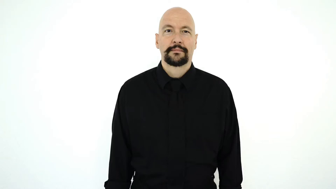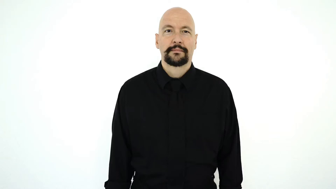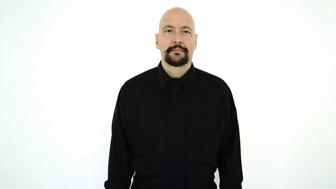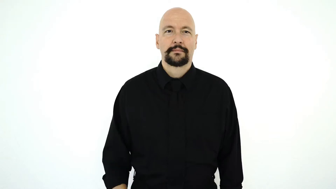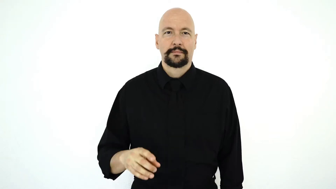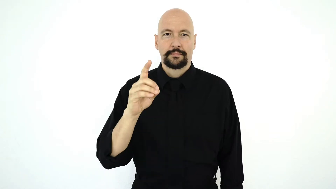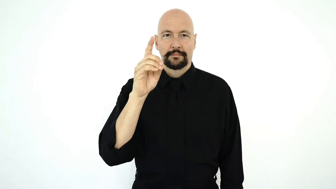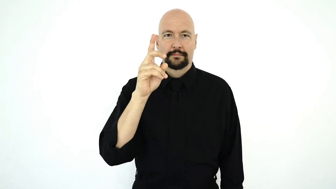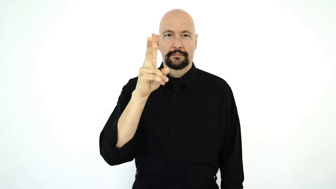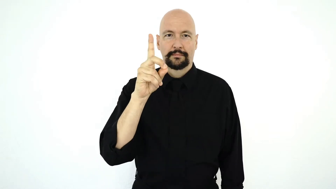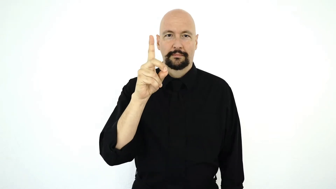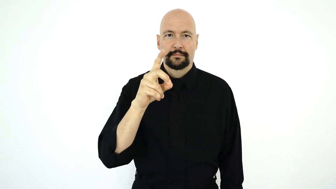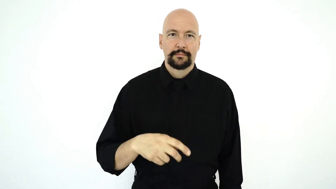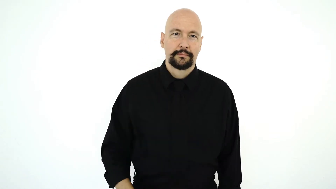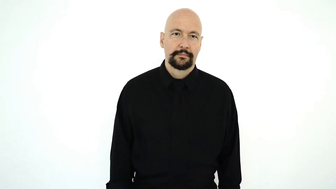DVD-[fingerspelled]